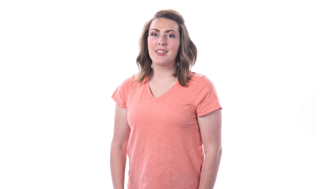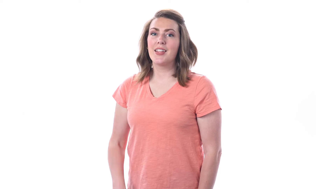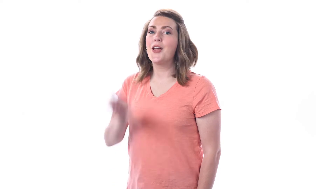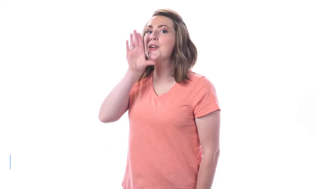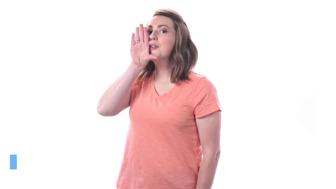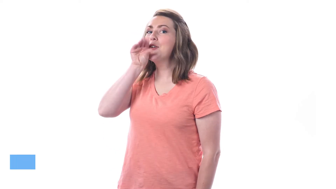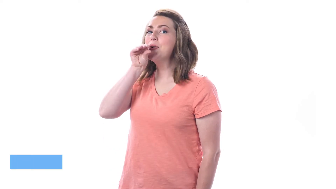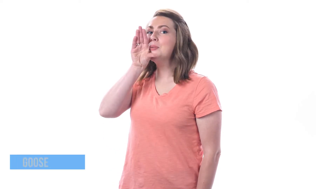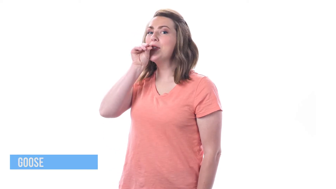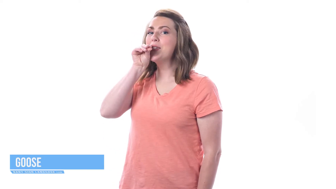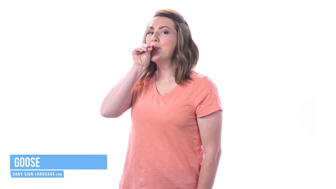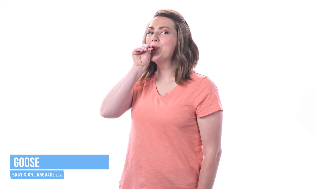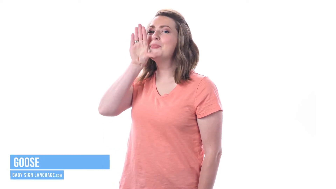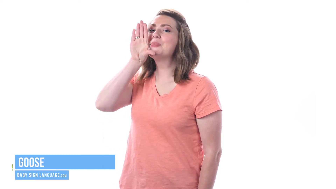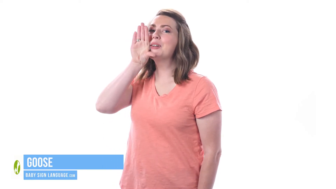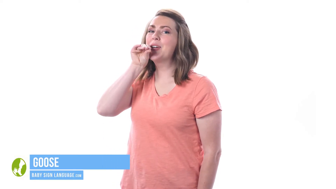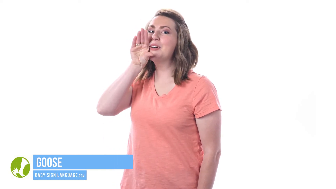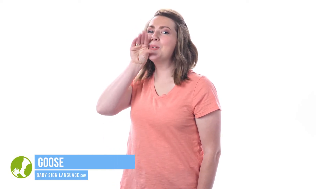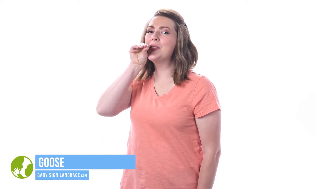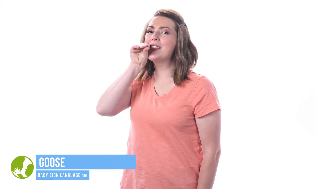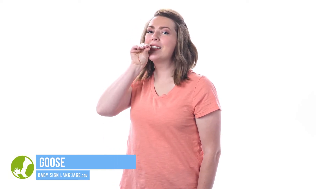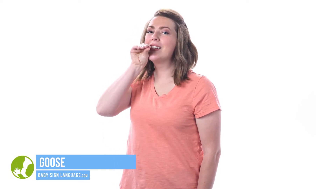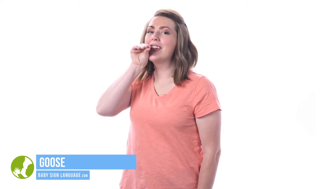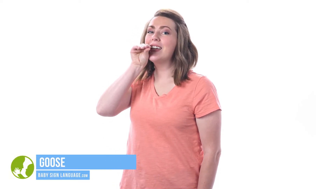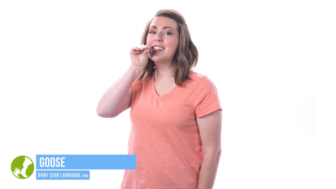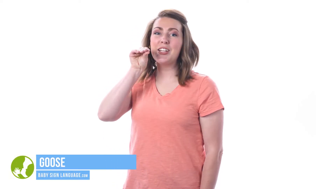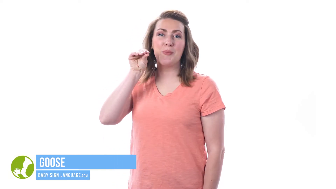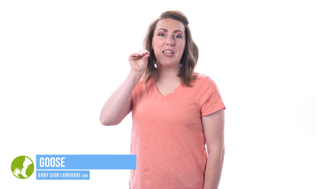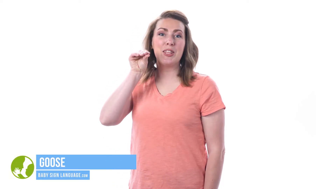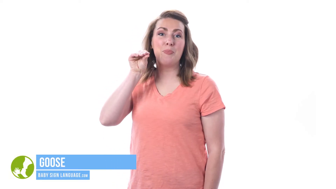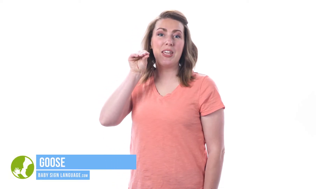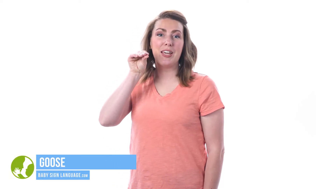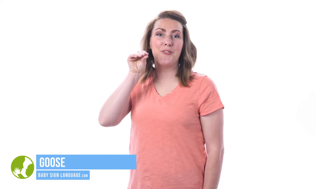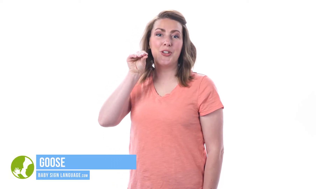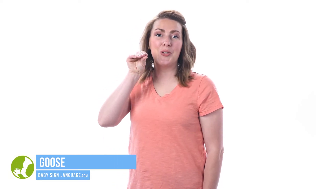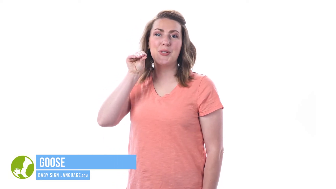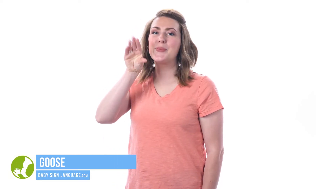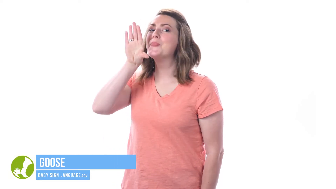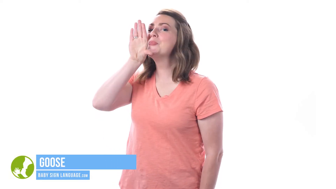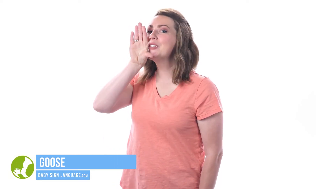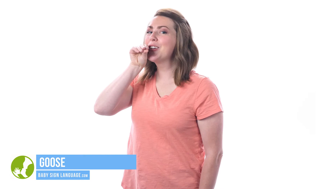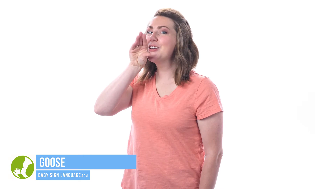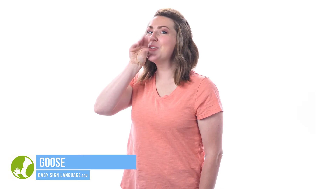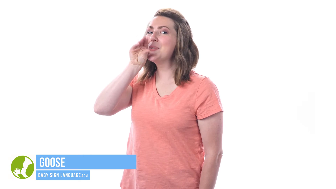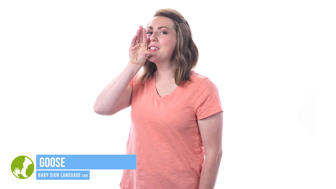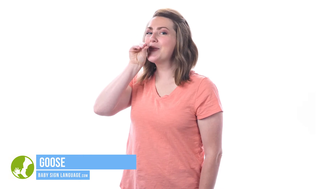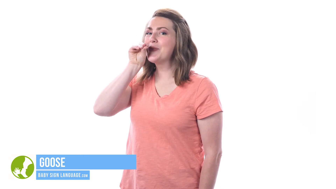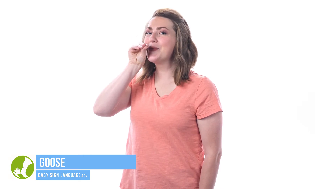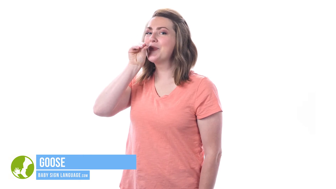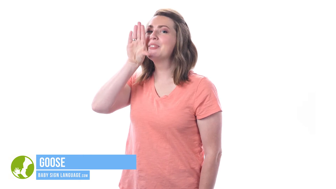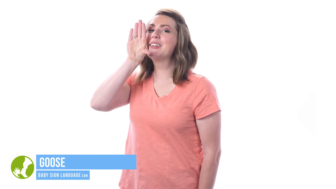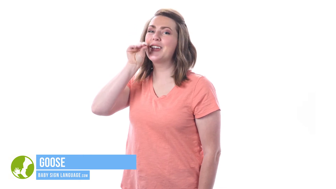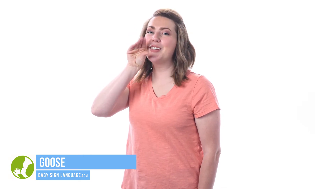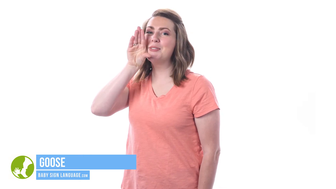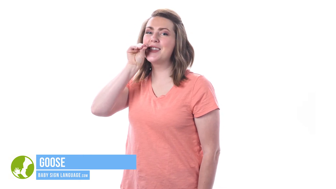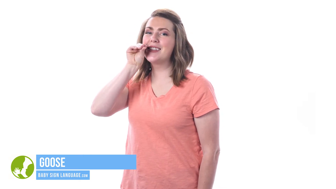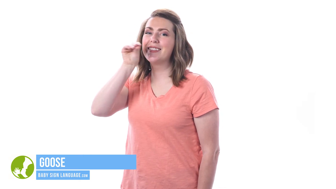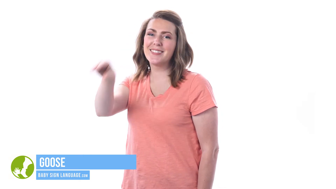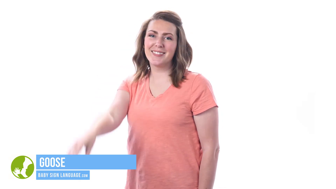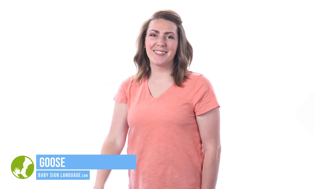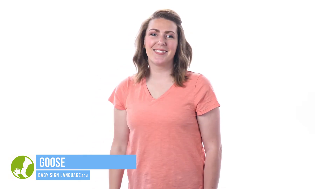Goose